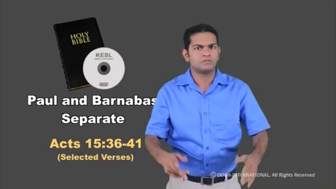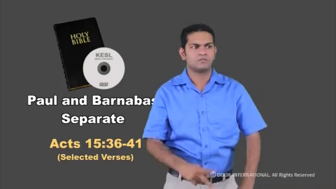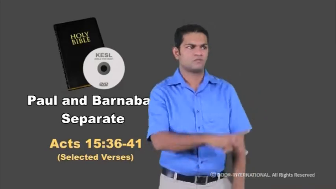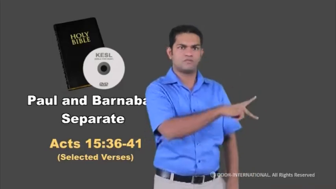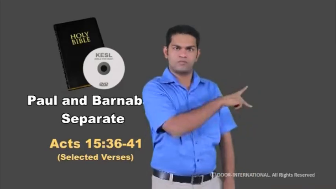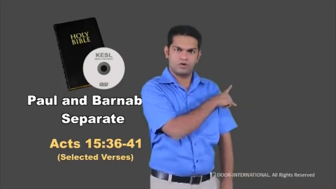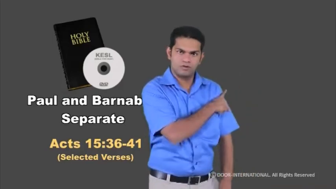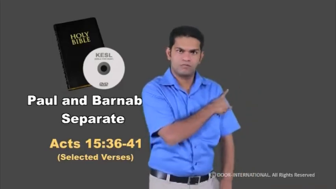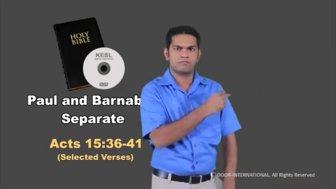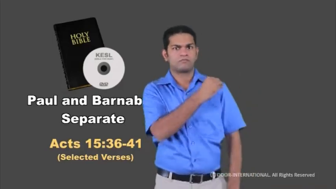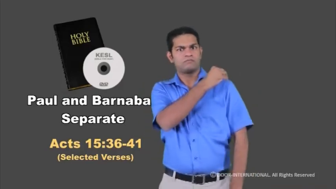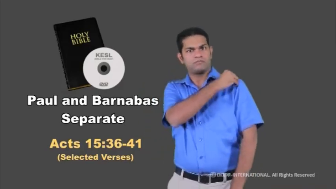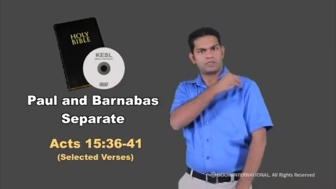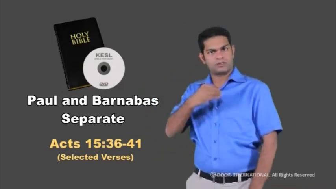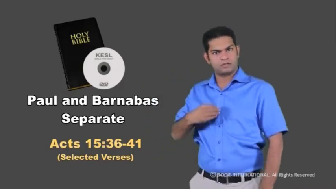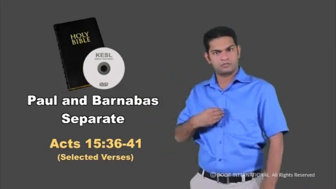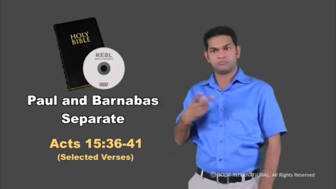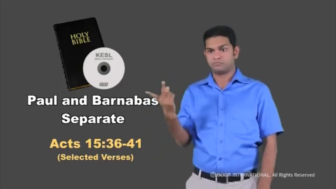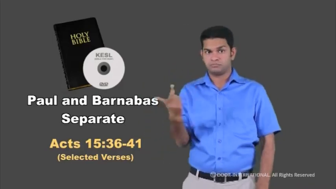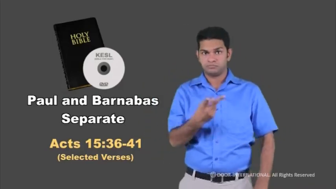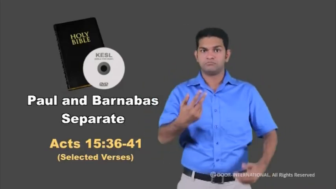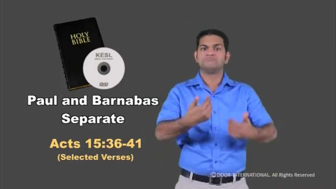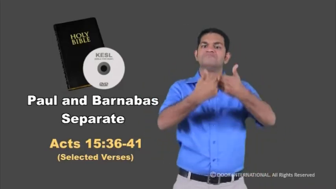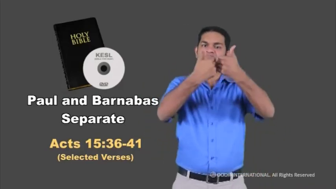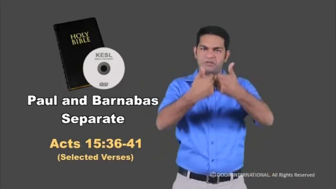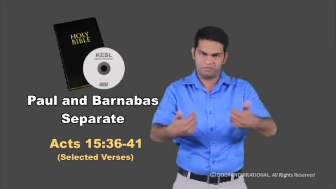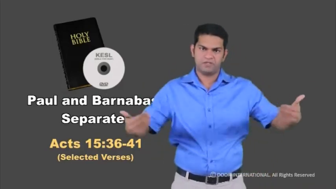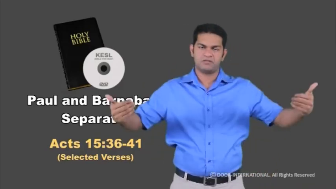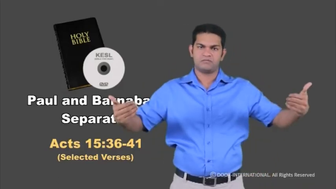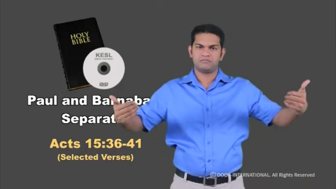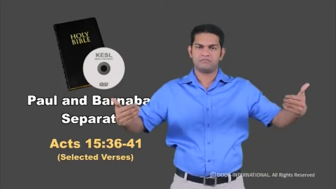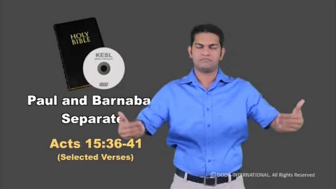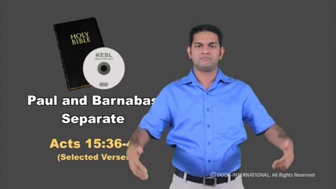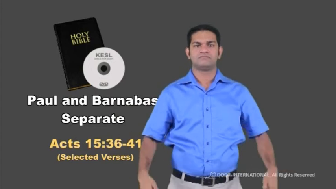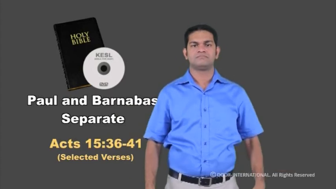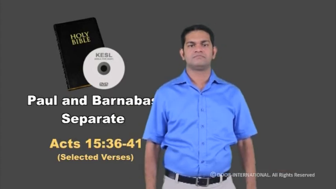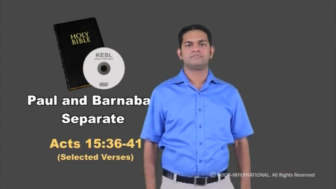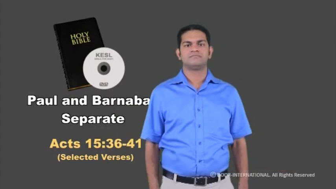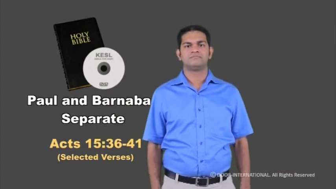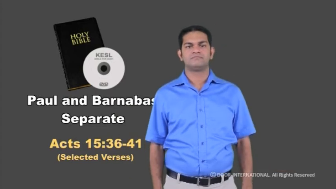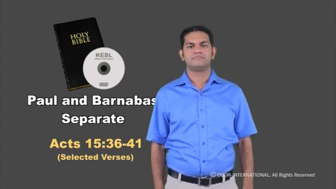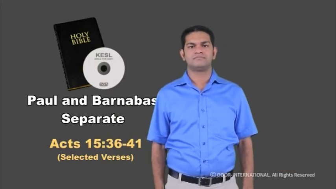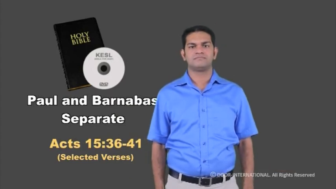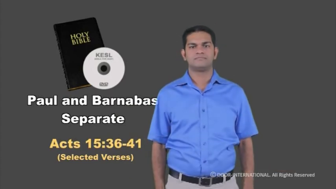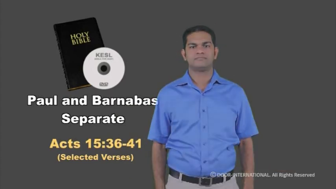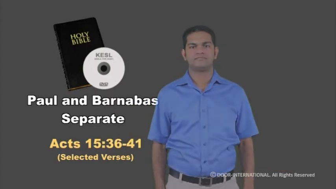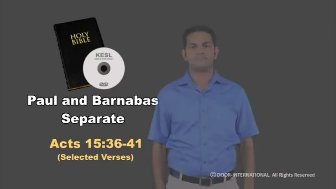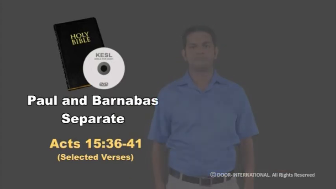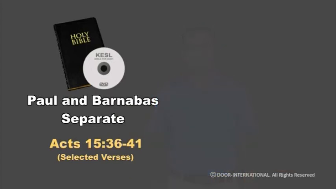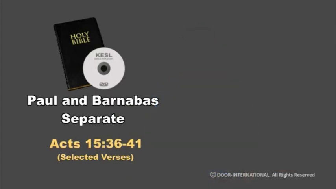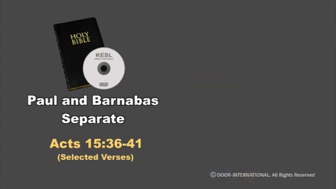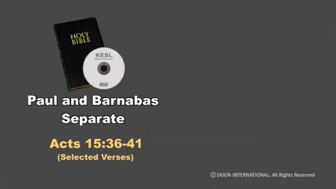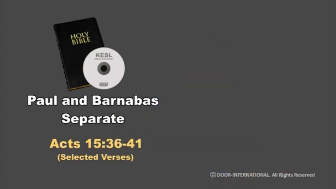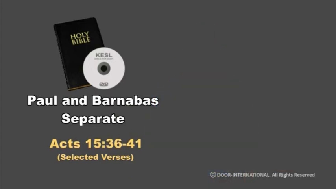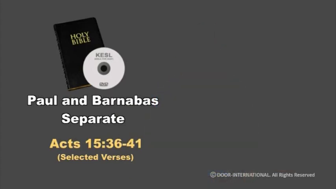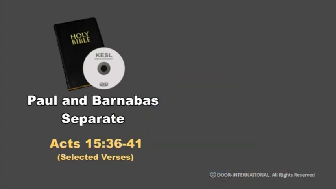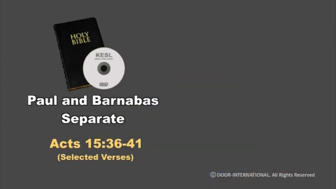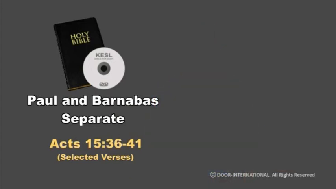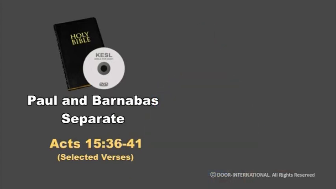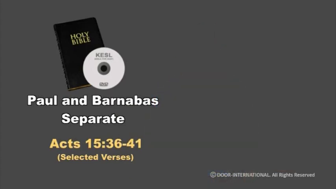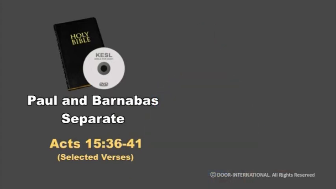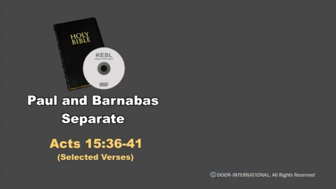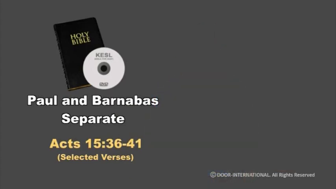Paul and Barnabas Separate